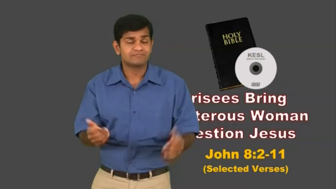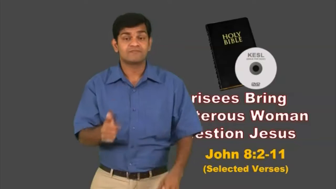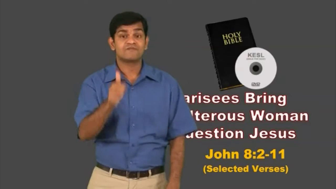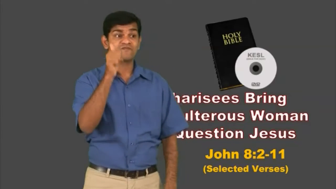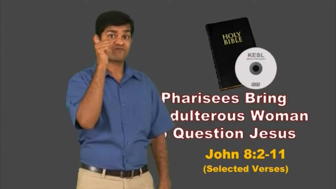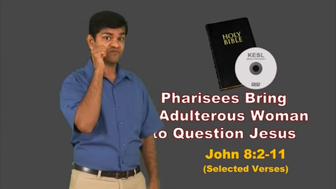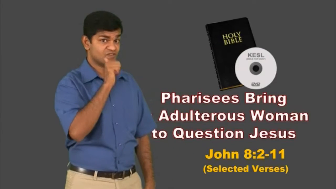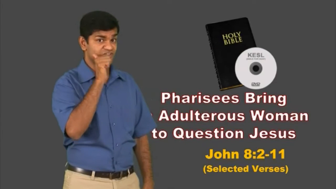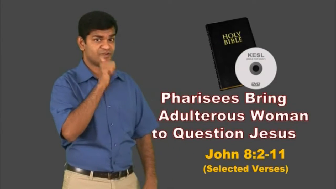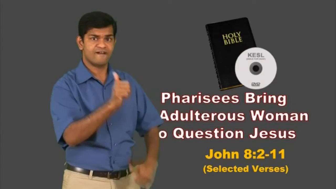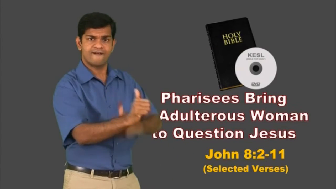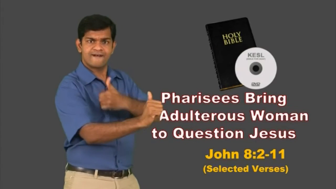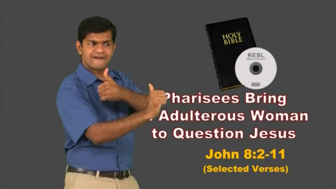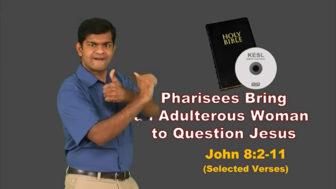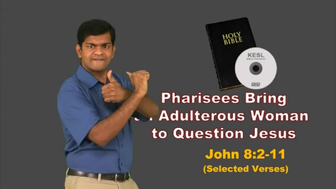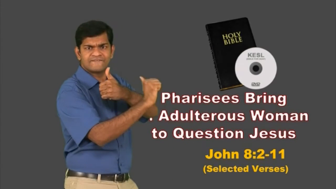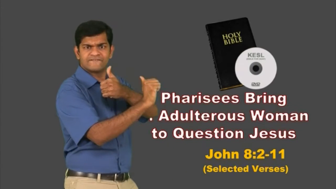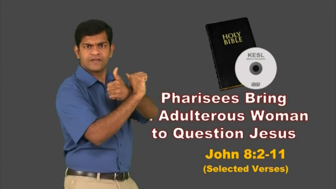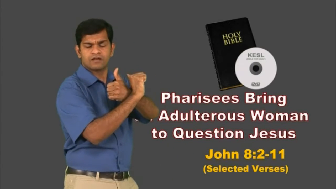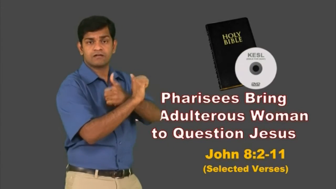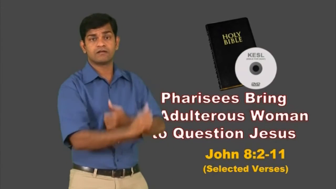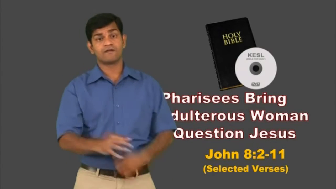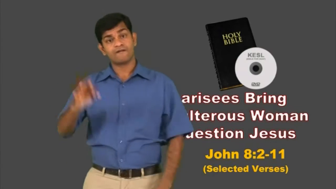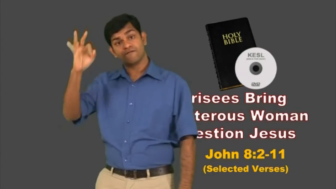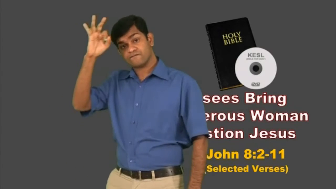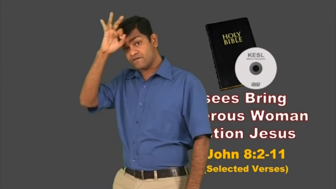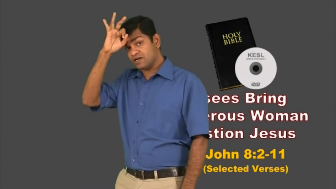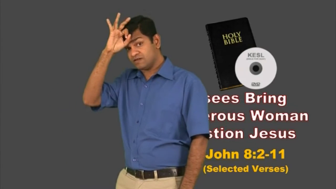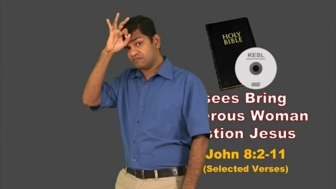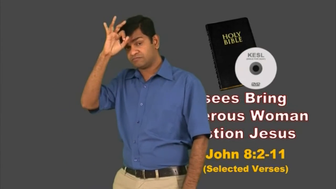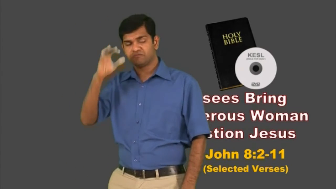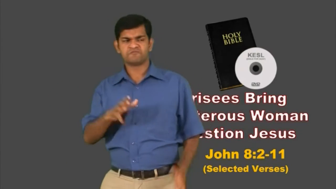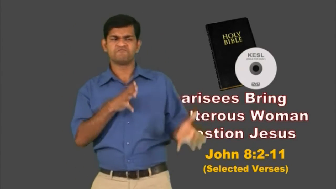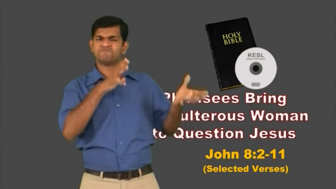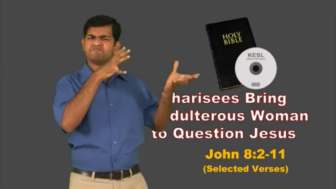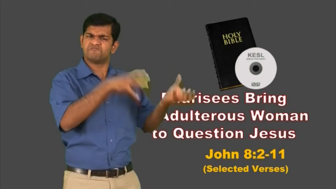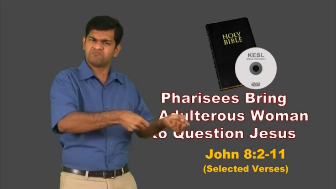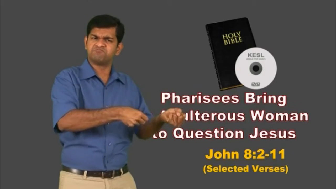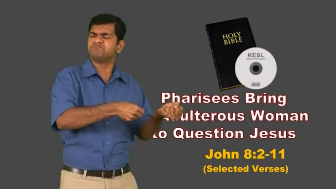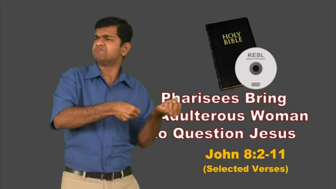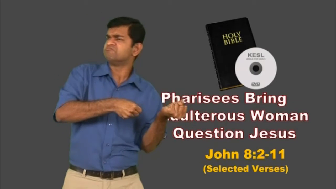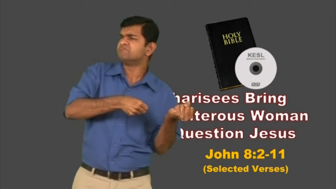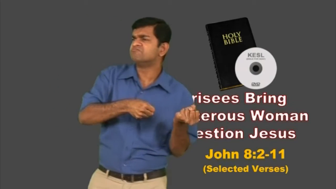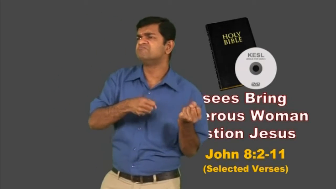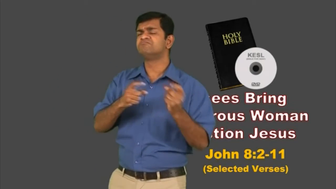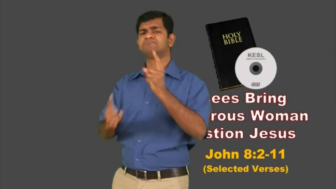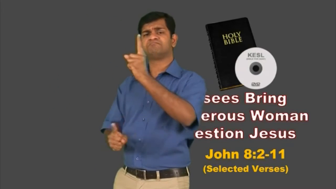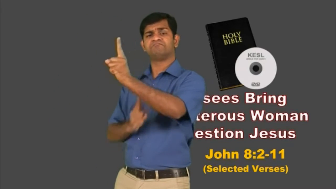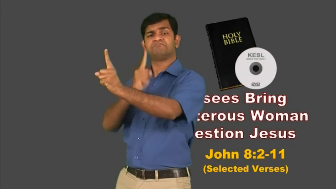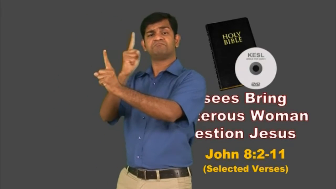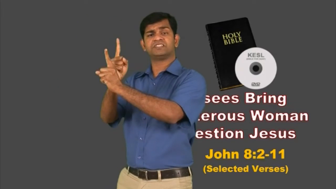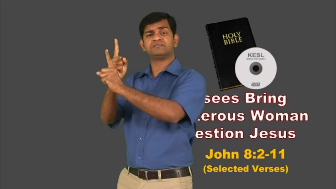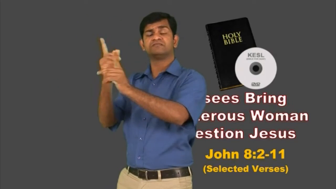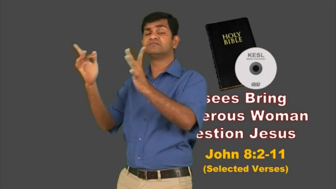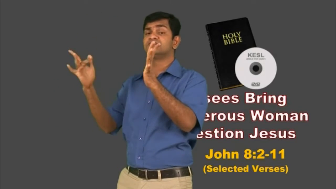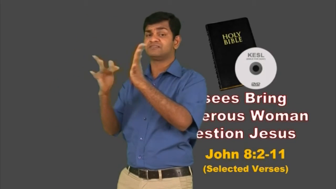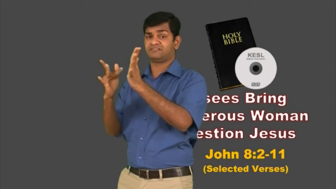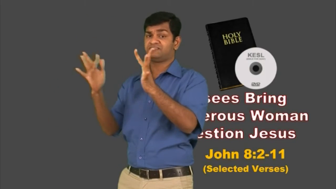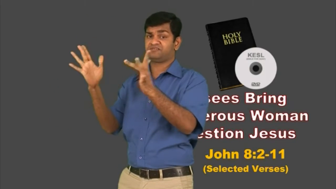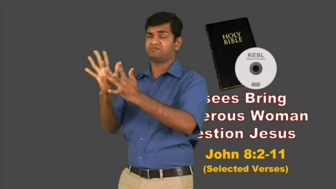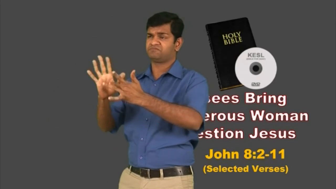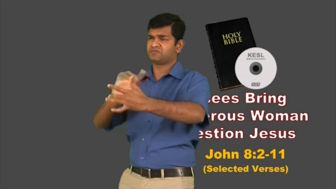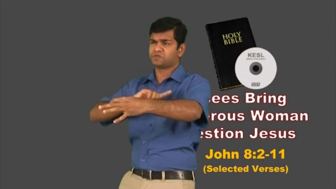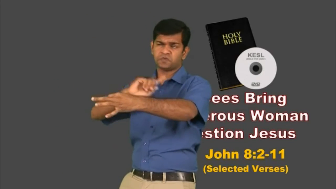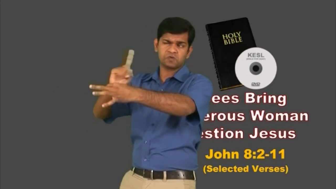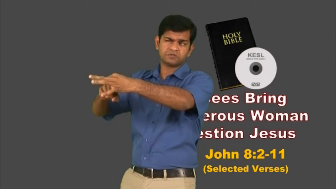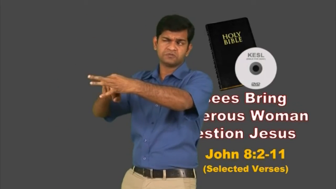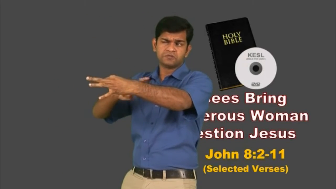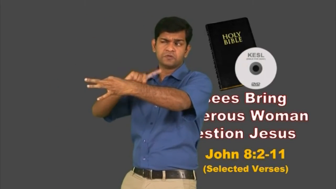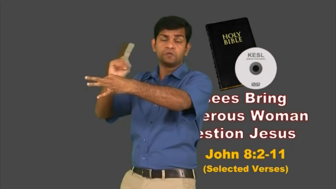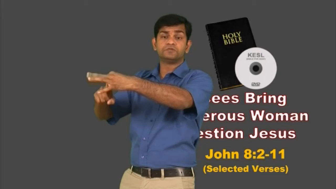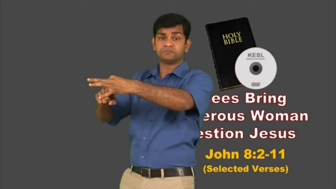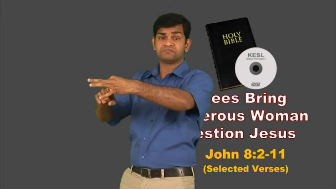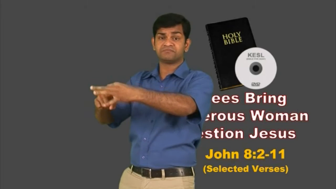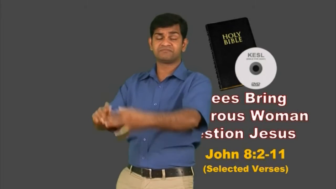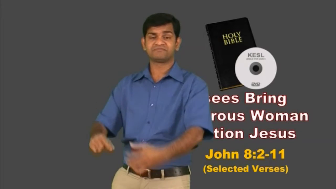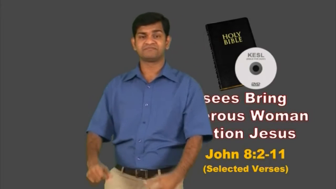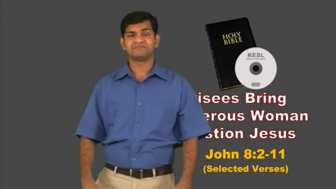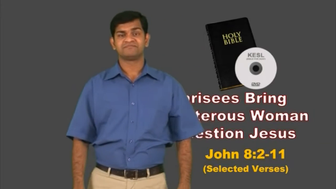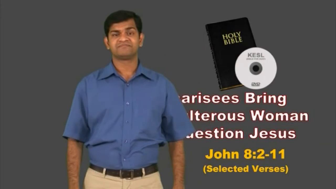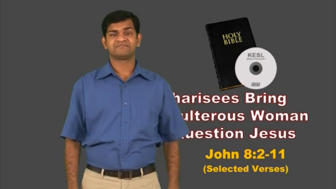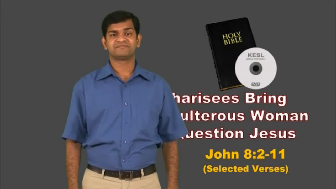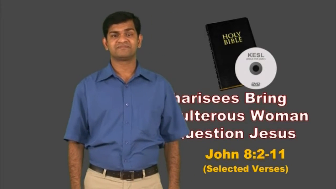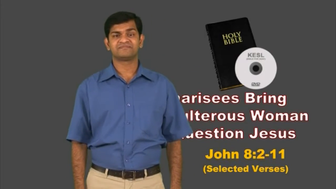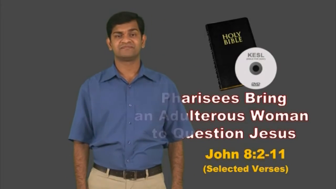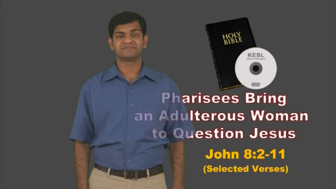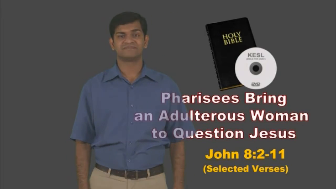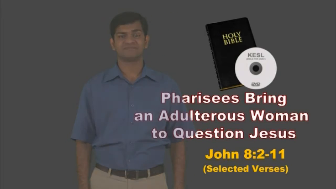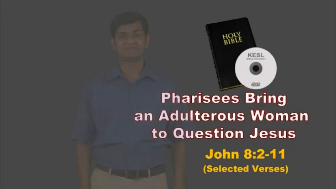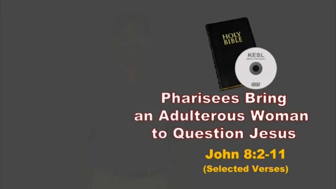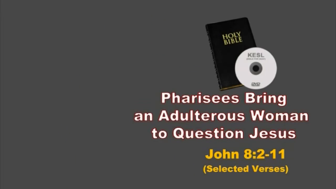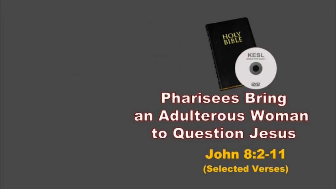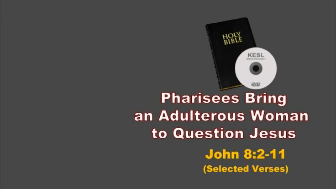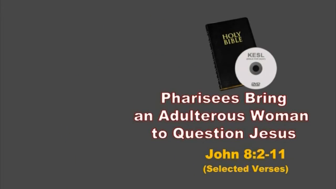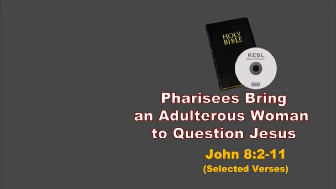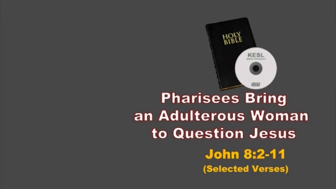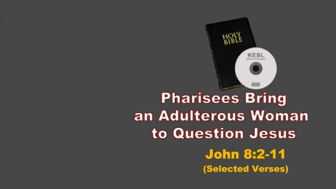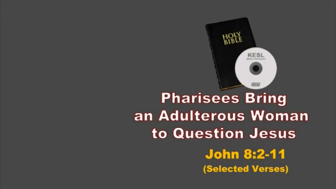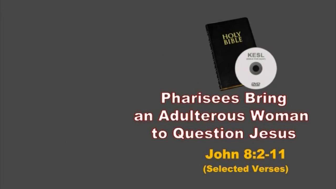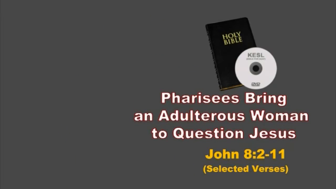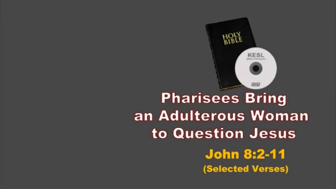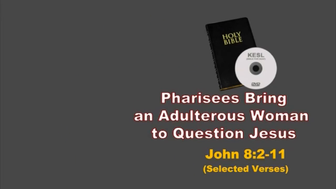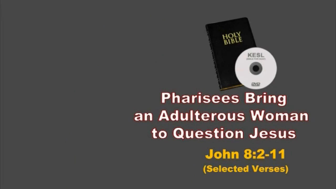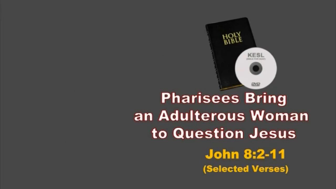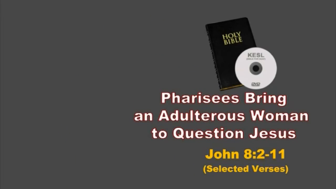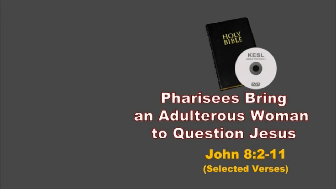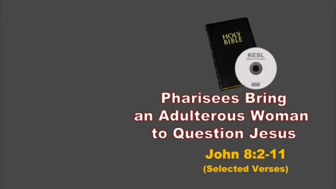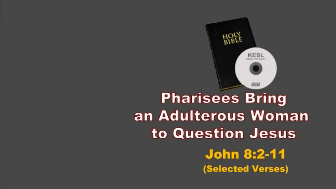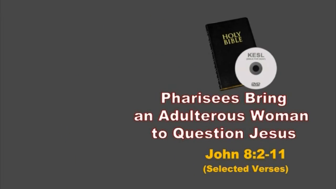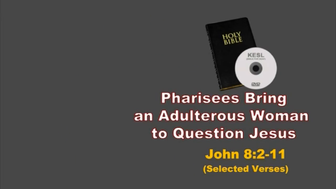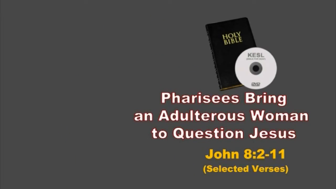Pharisees Bring an Adulterous Woman to Question Jesus